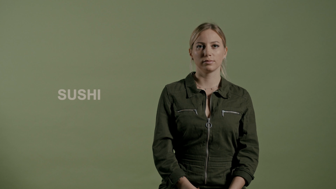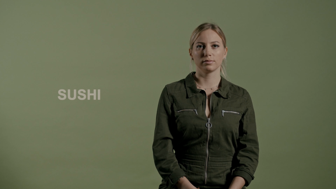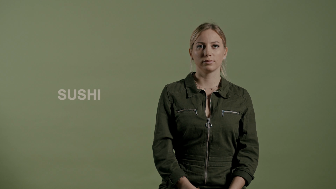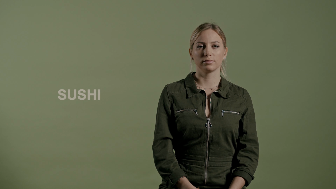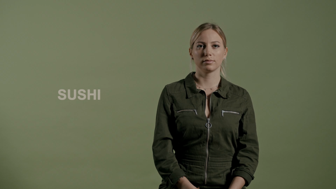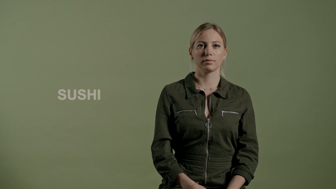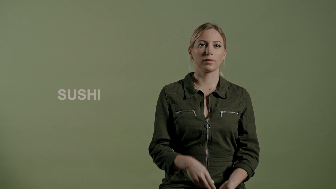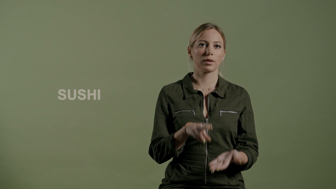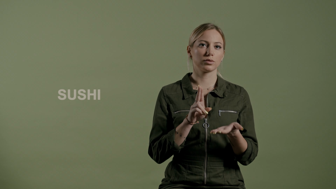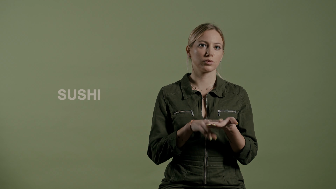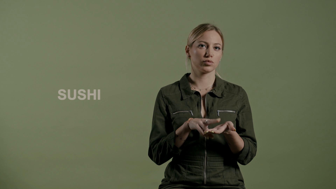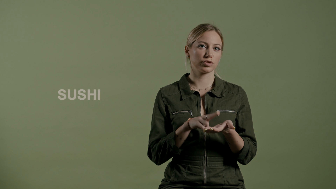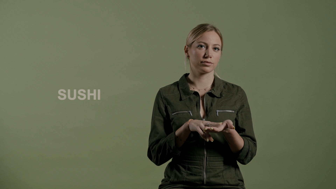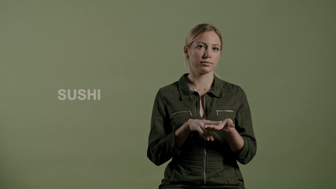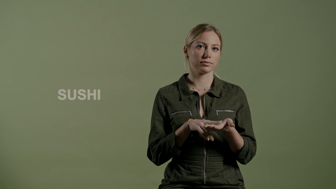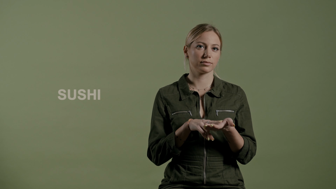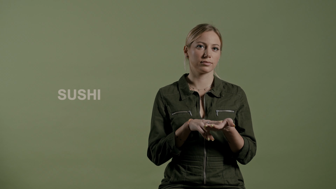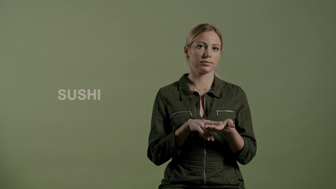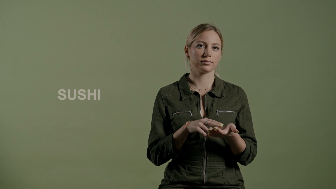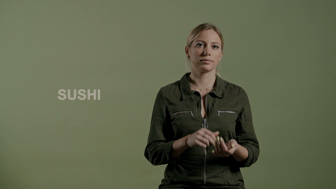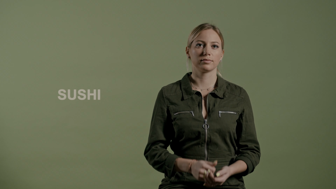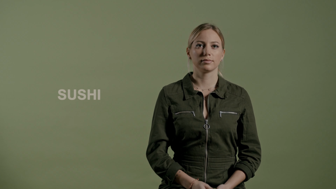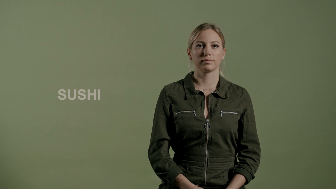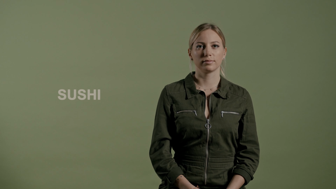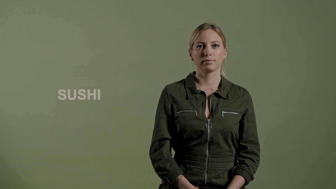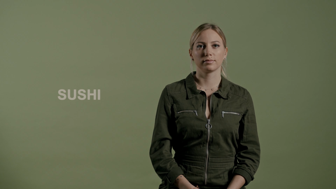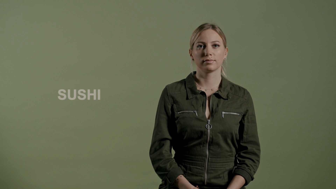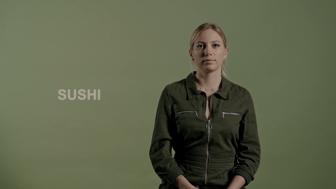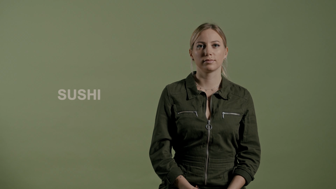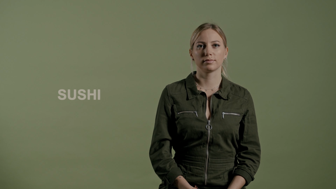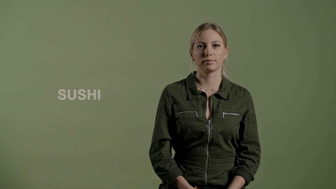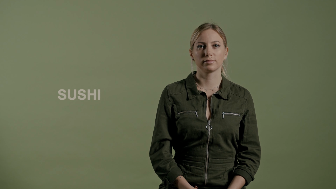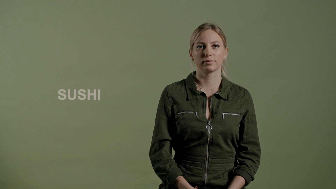Sushi